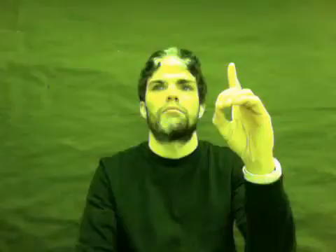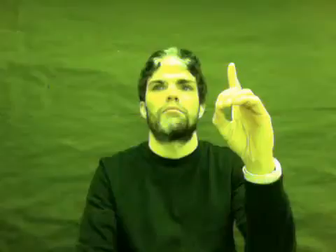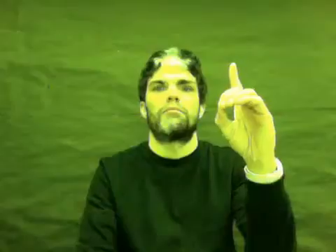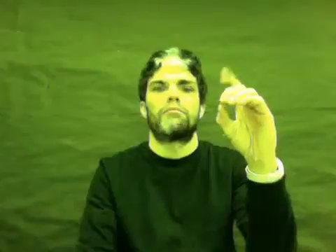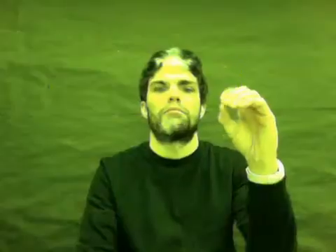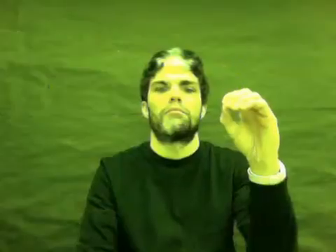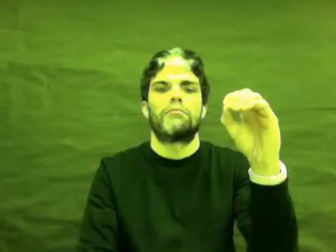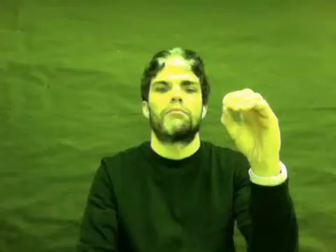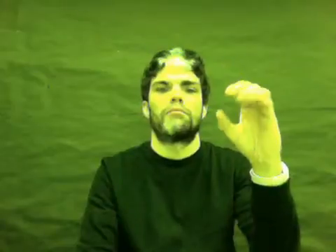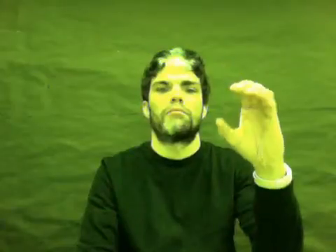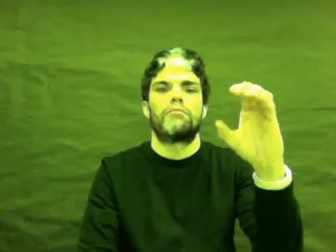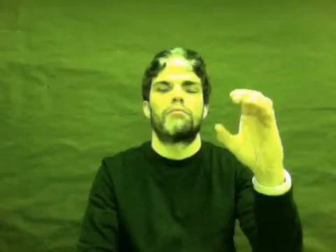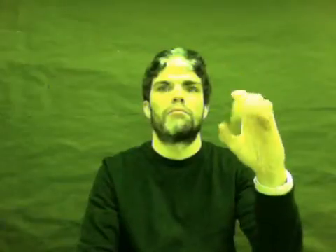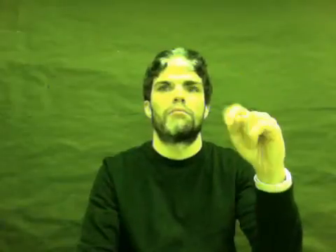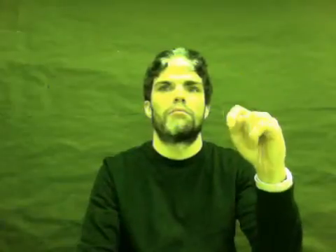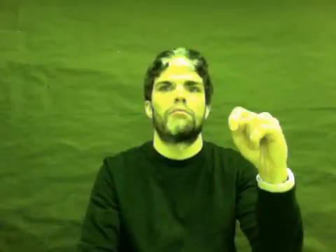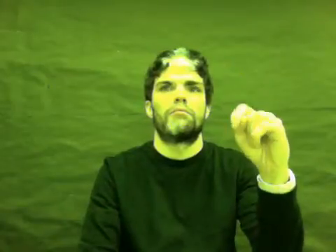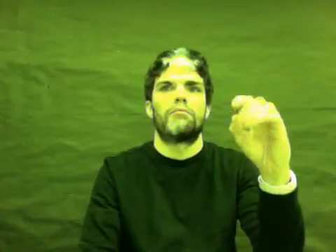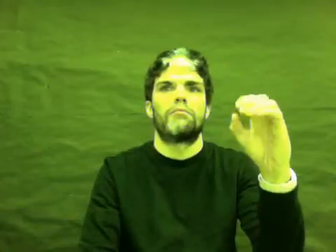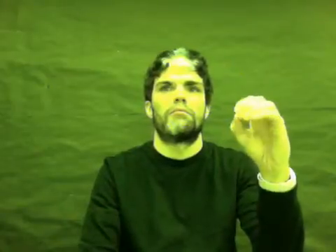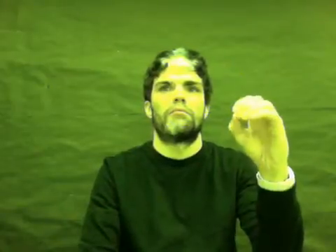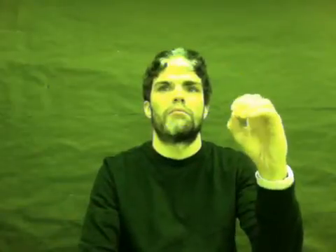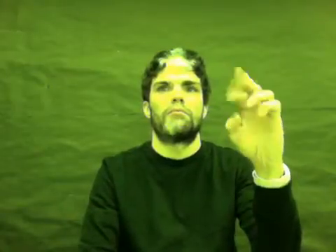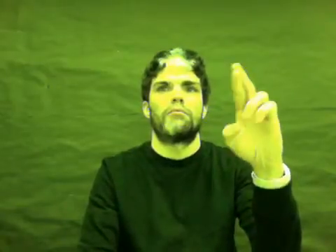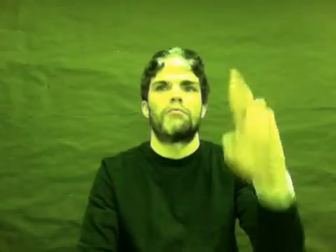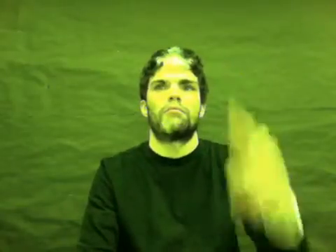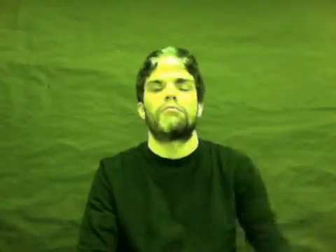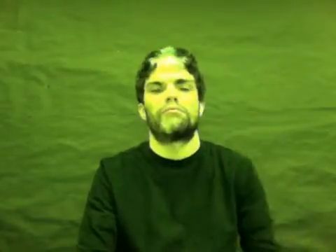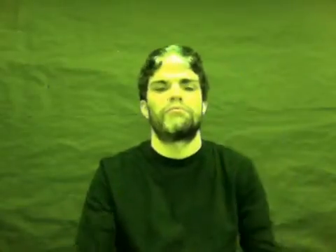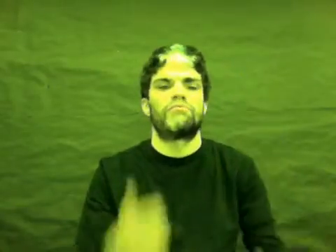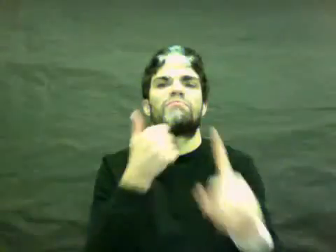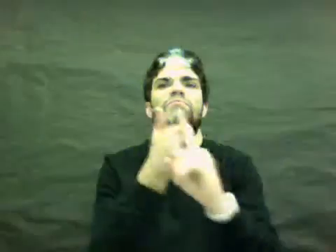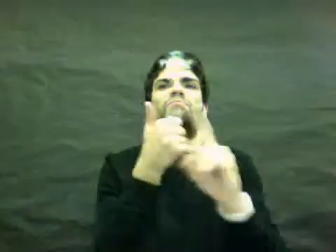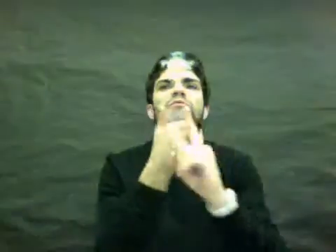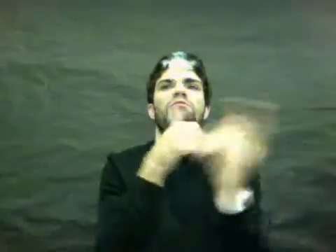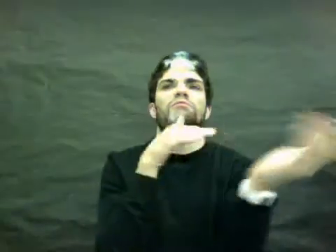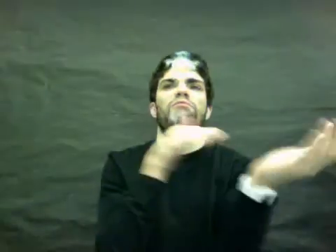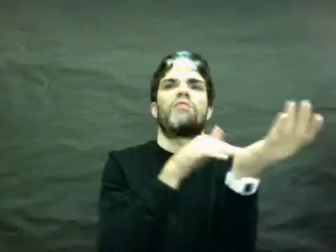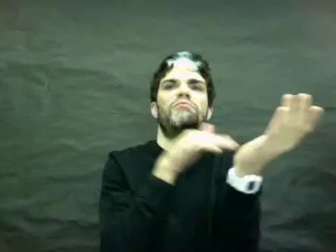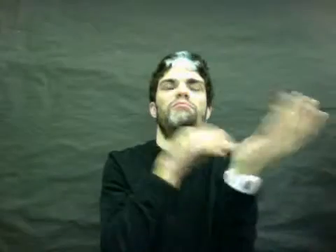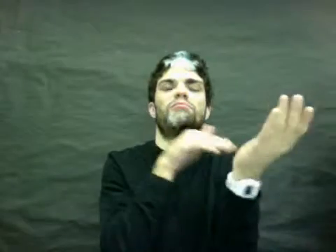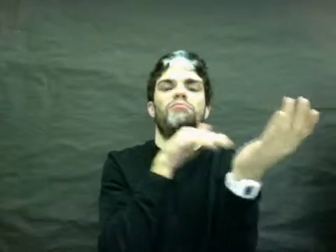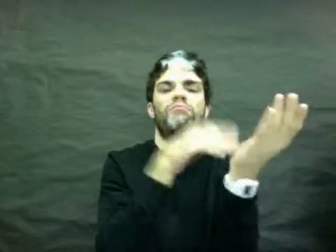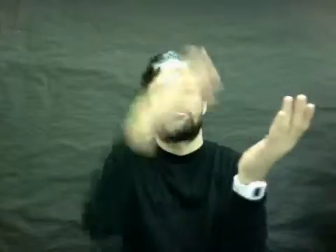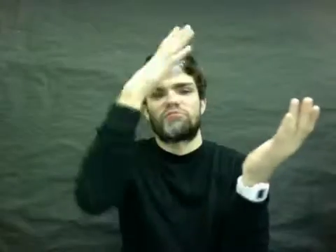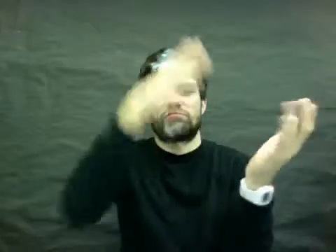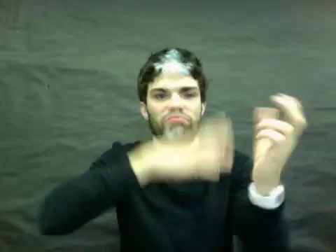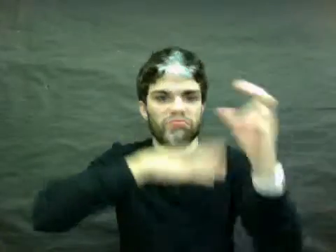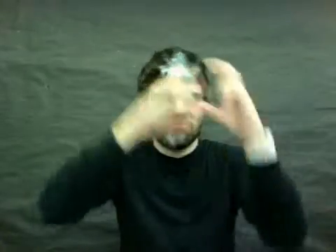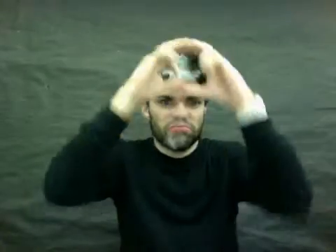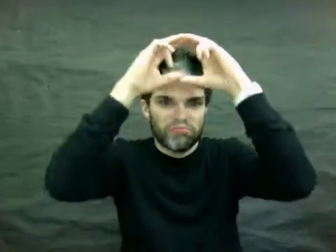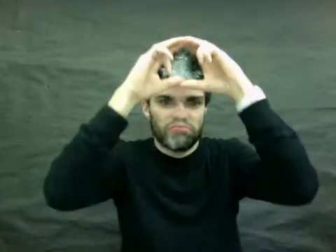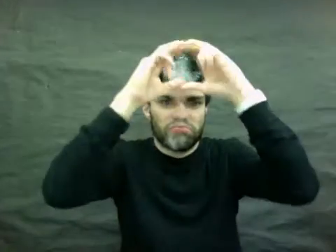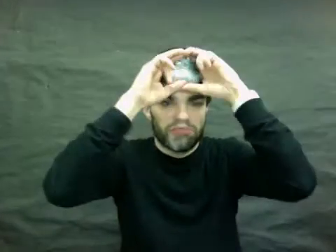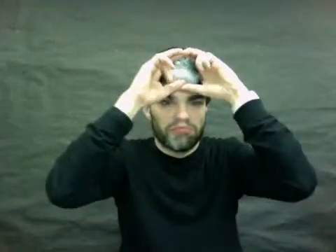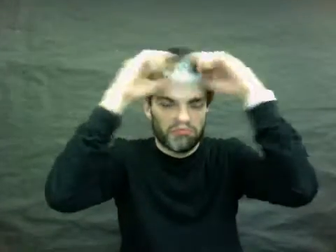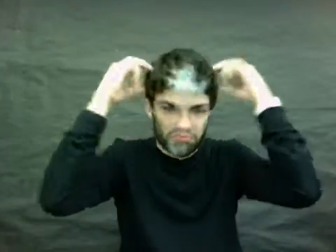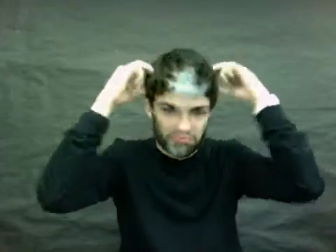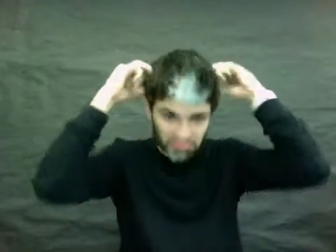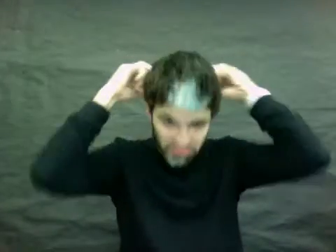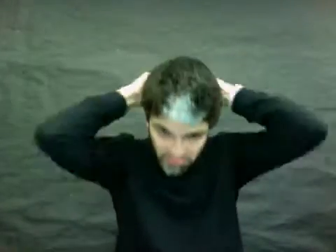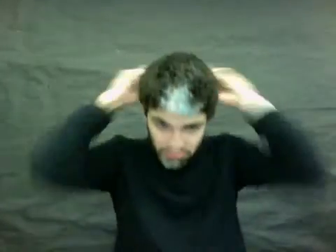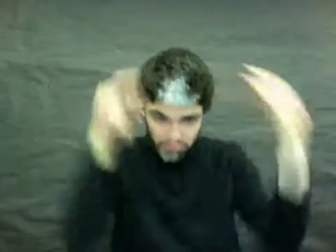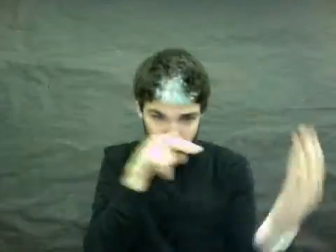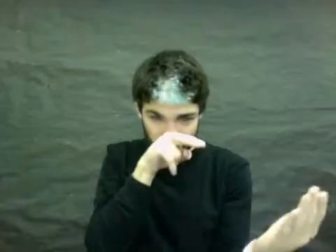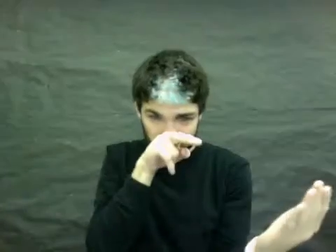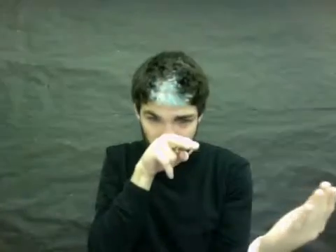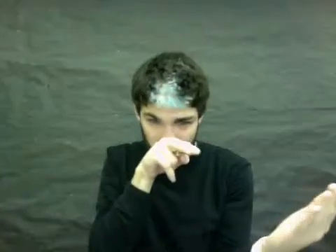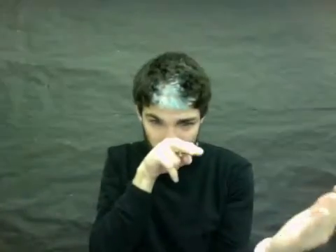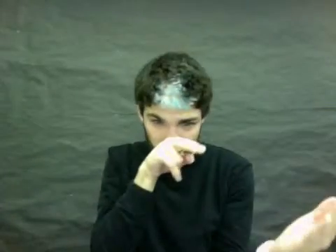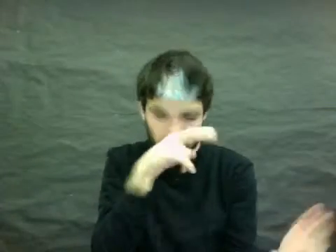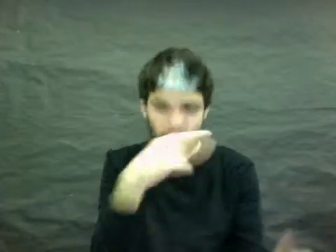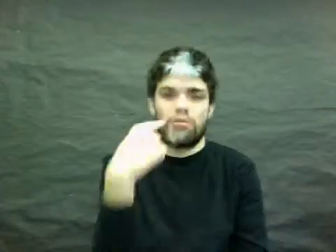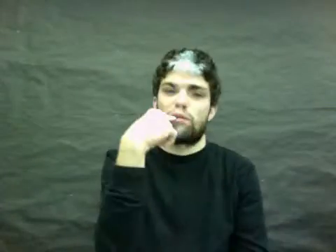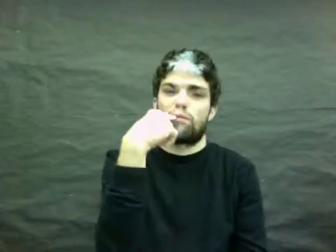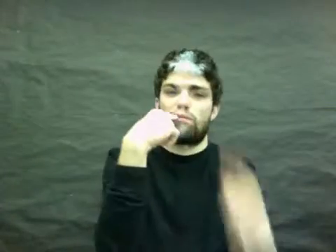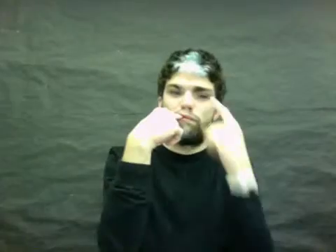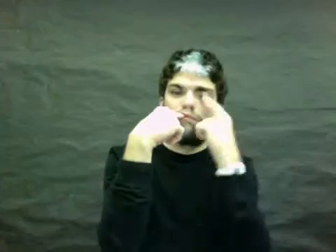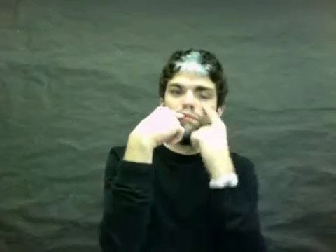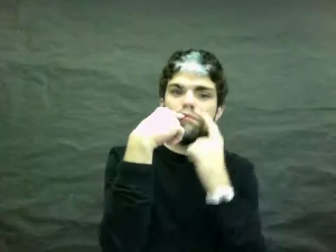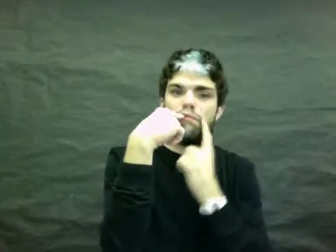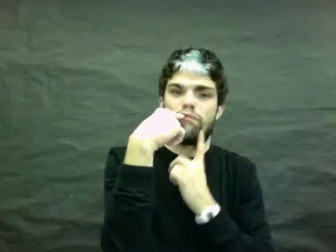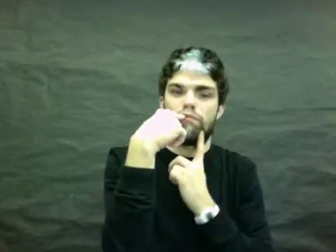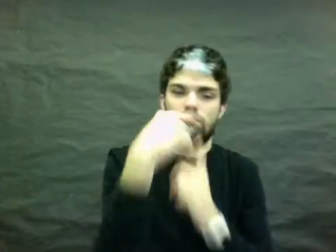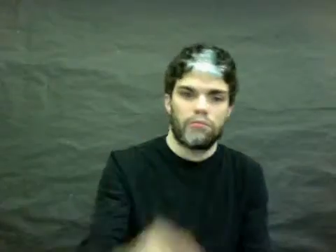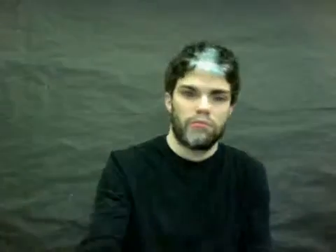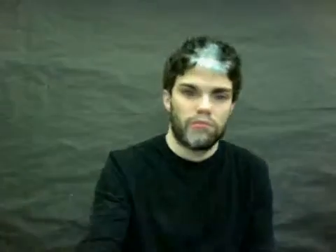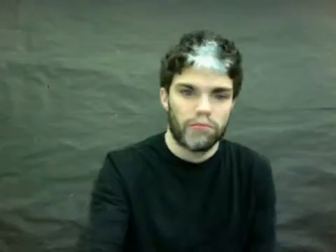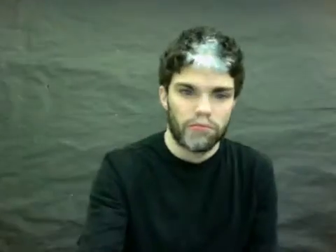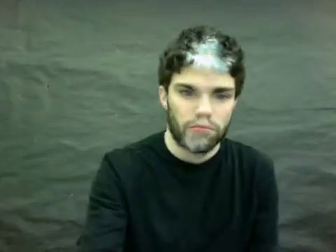doctor